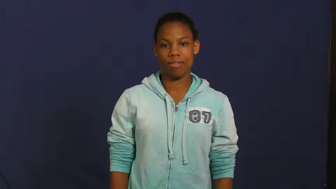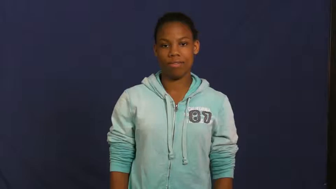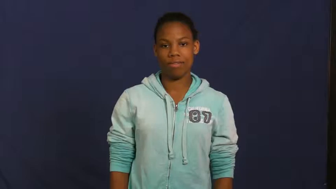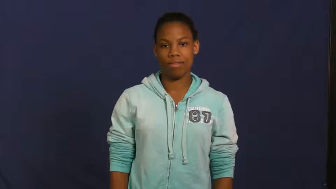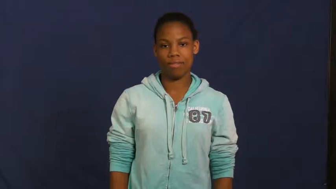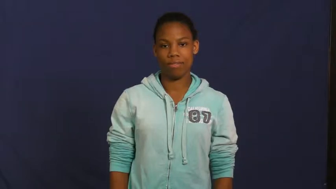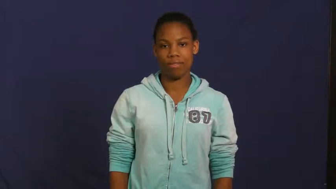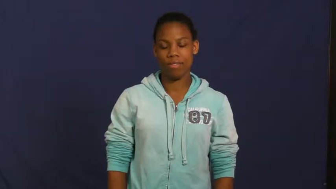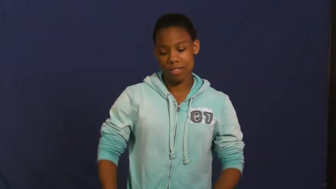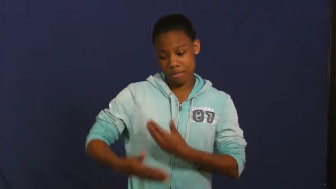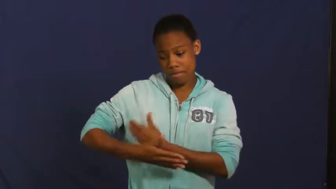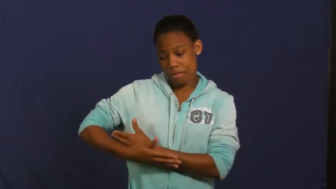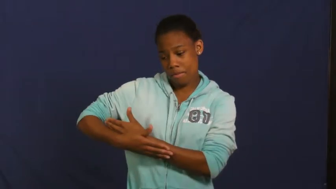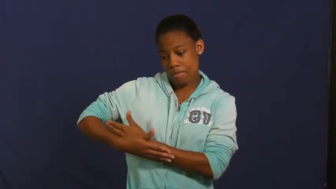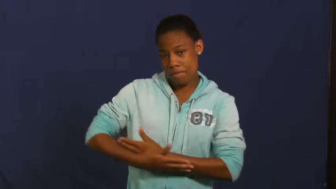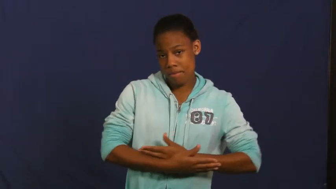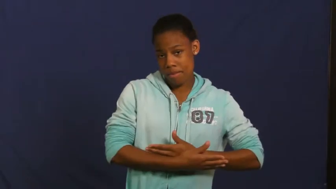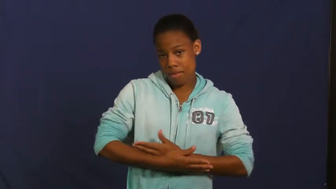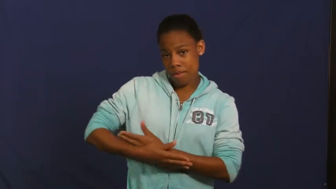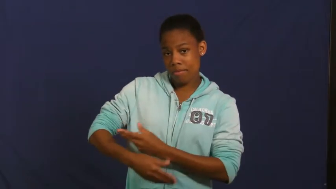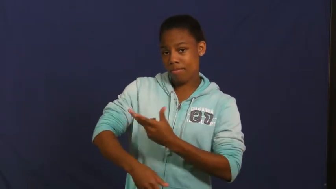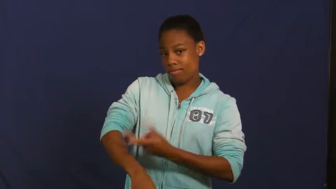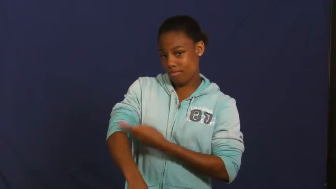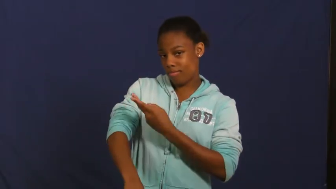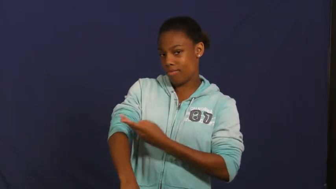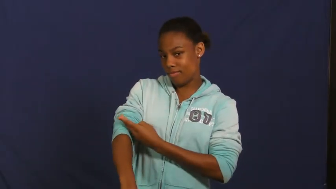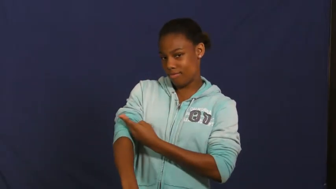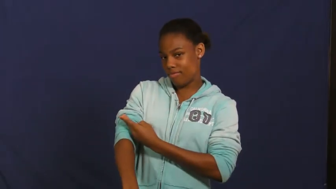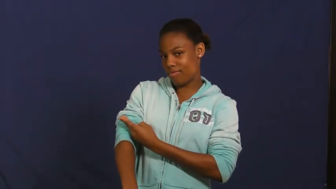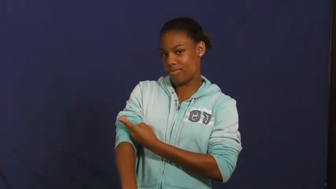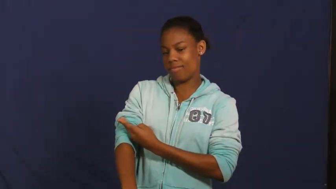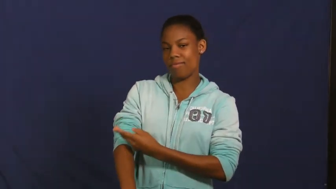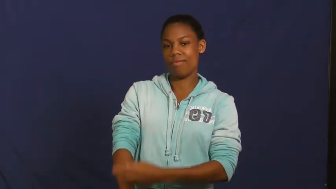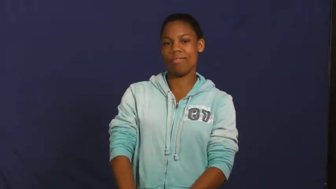lamb